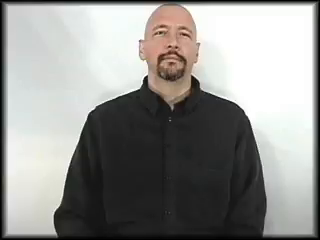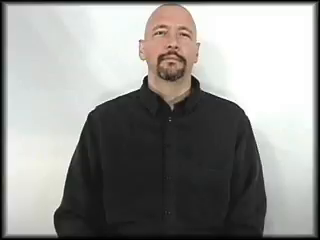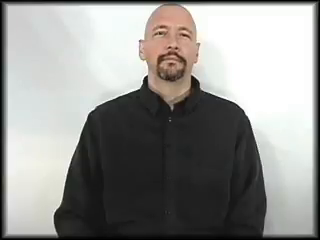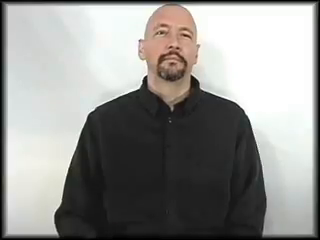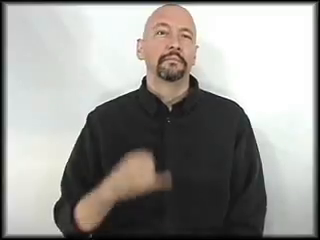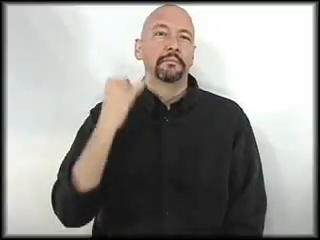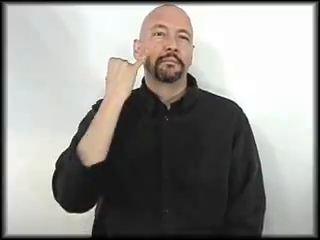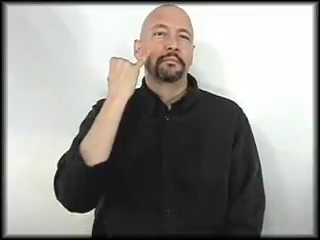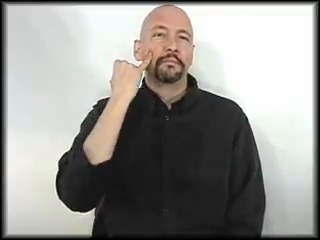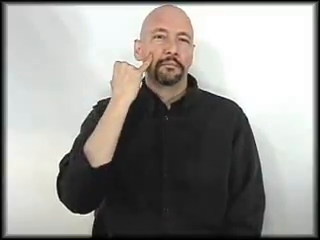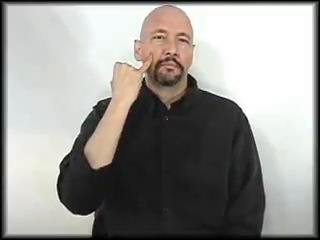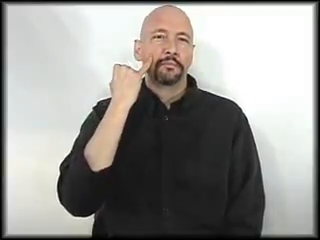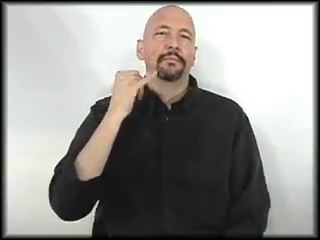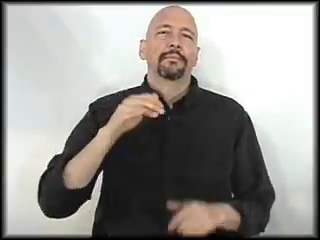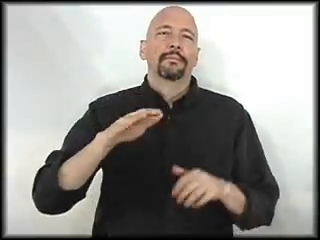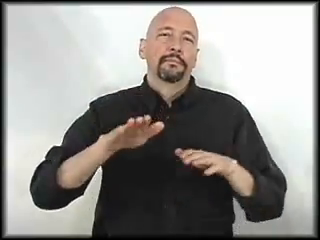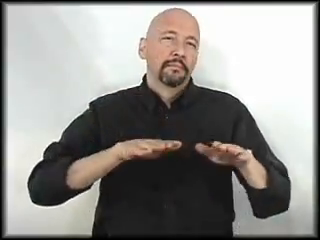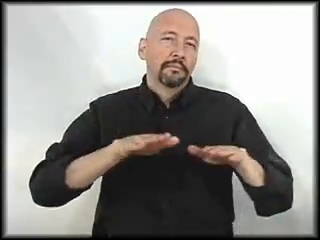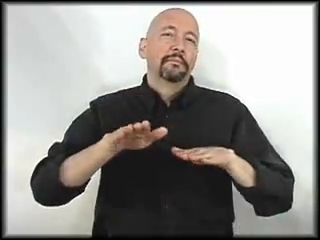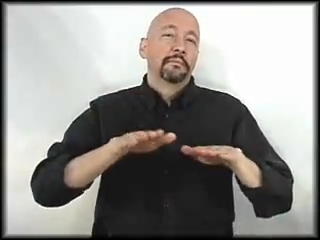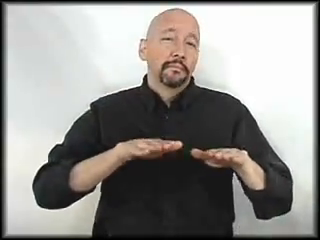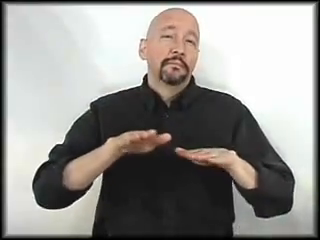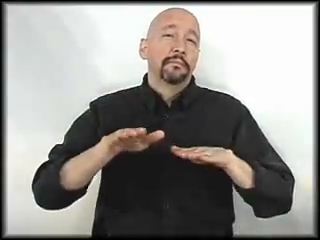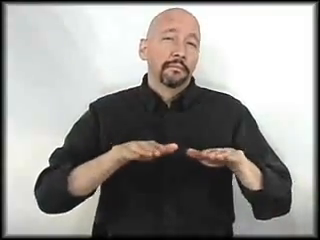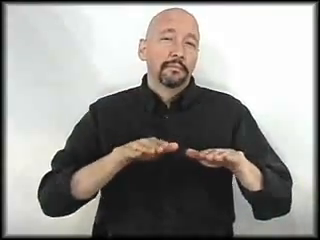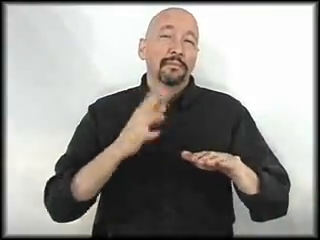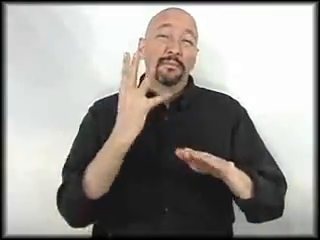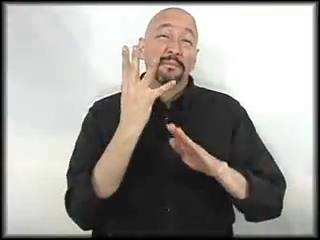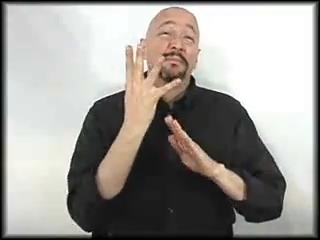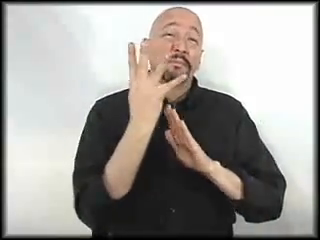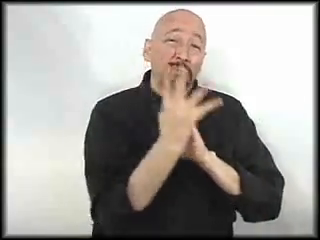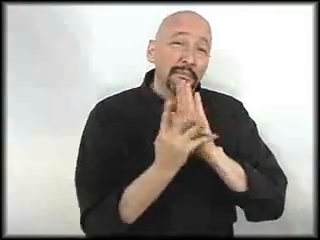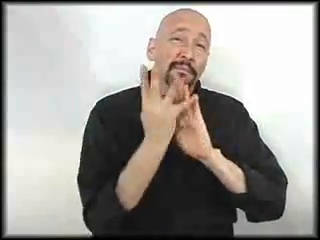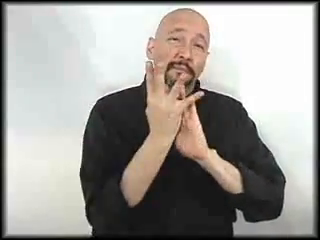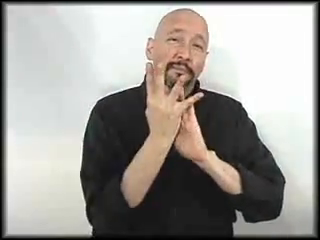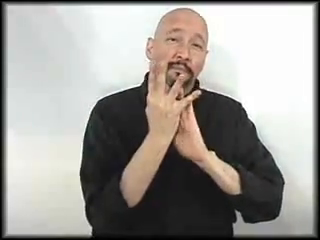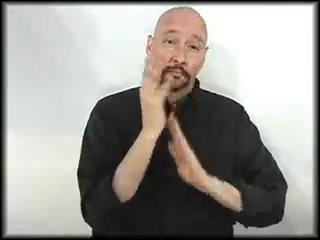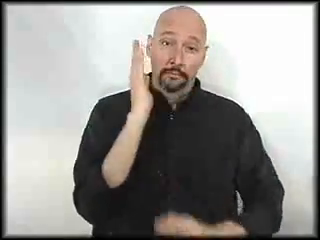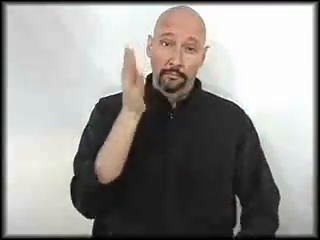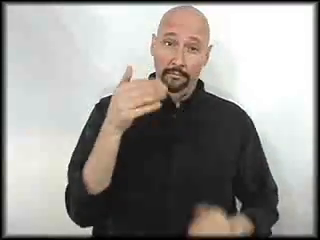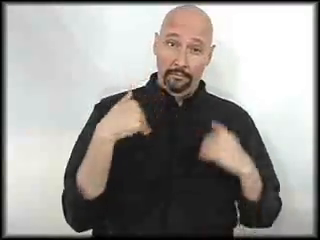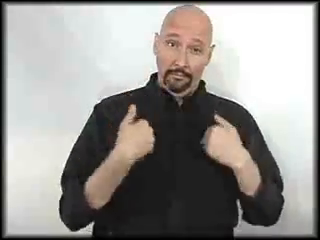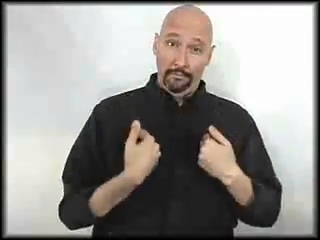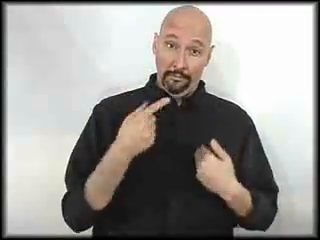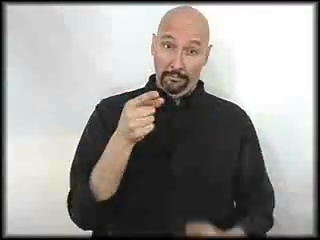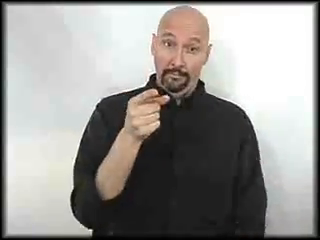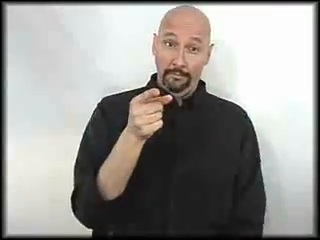suppose walk 4 hours will tired you